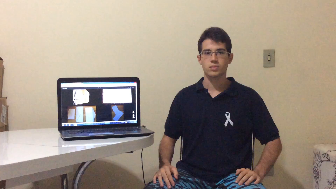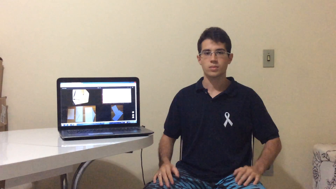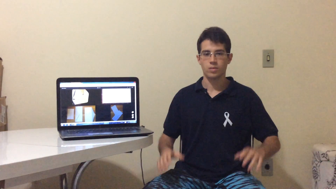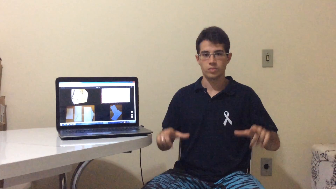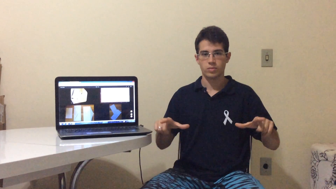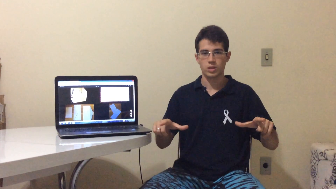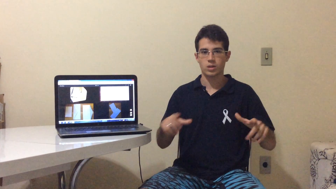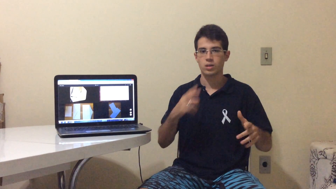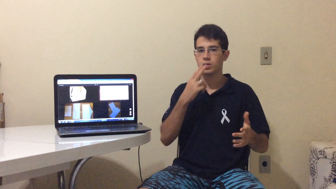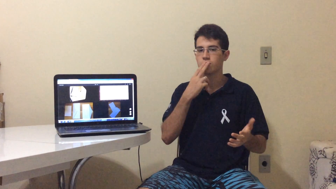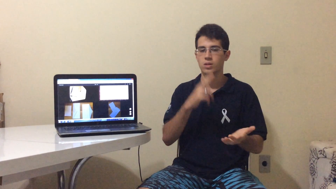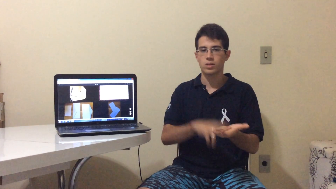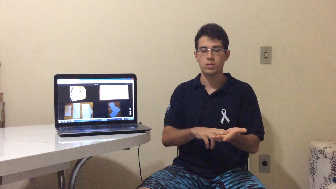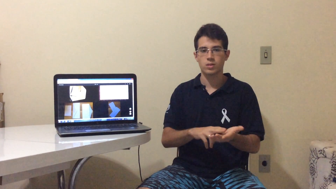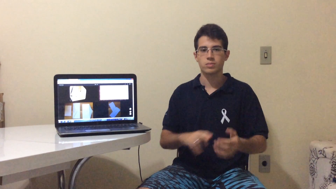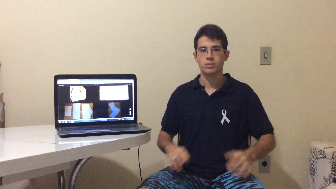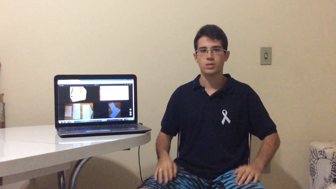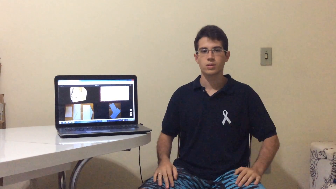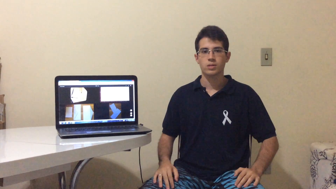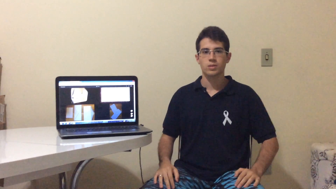envelope